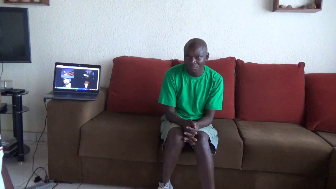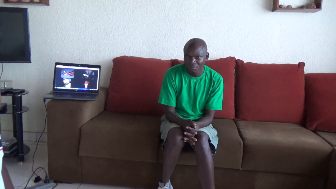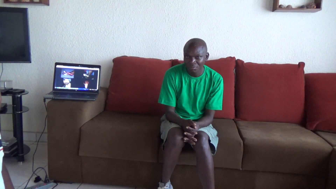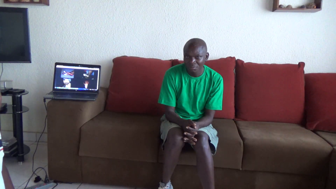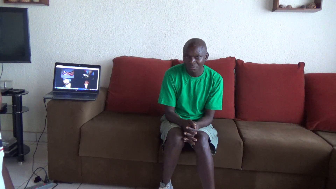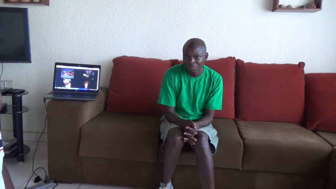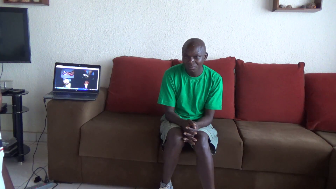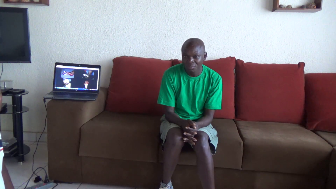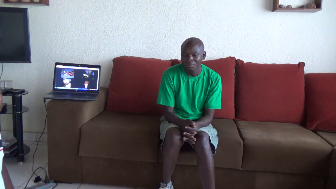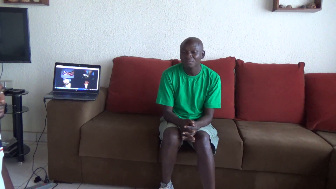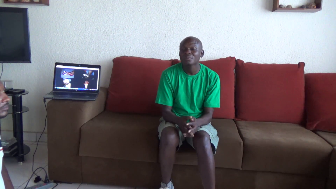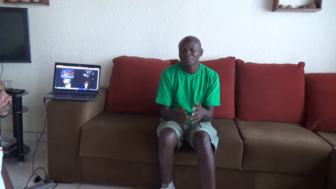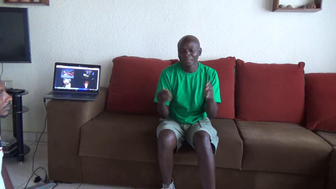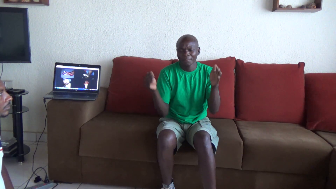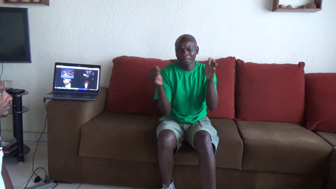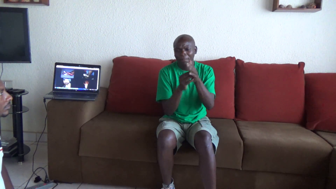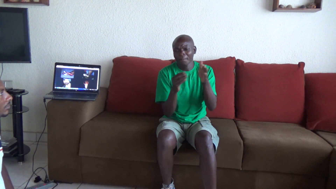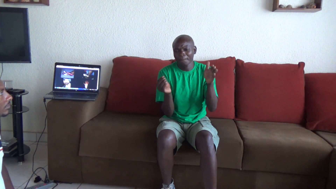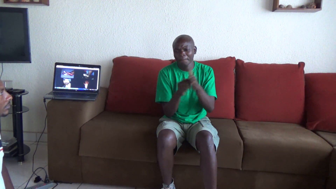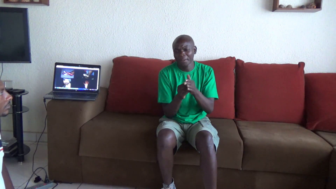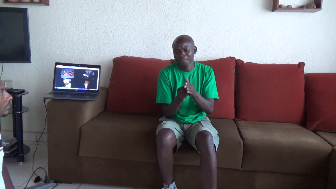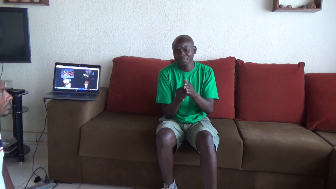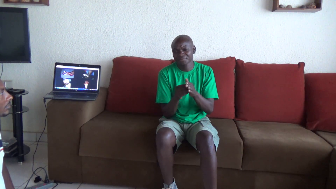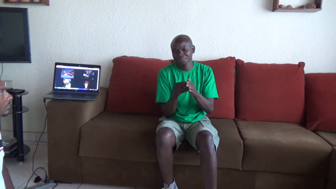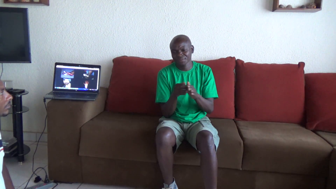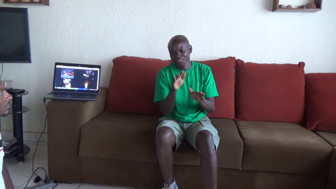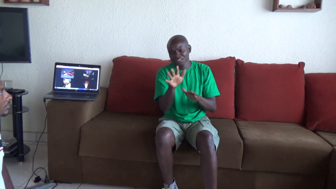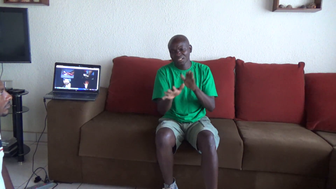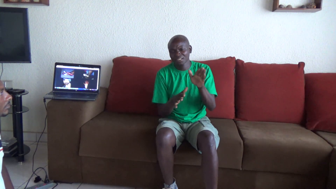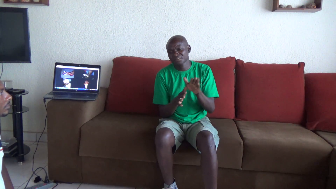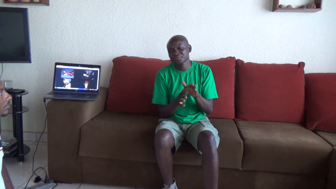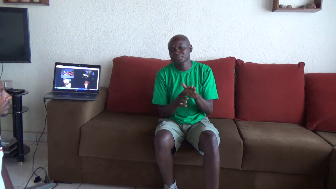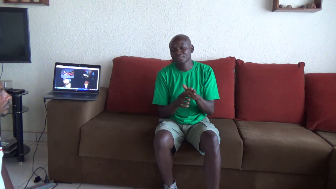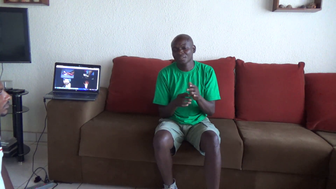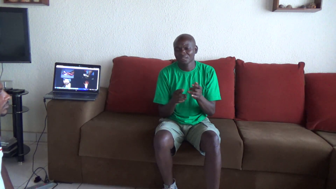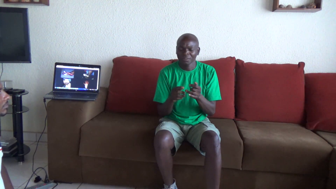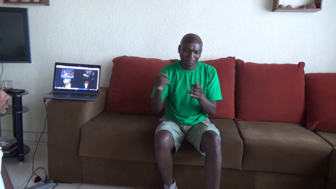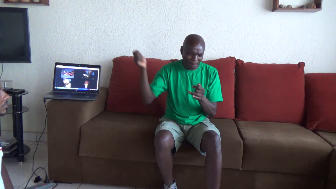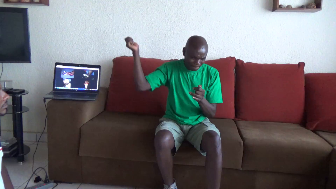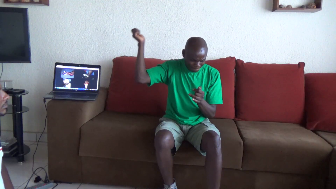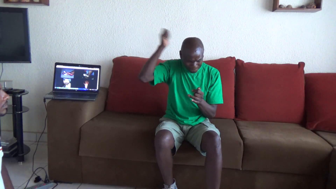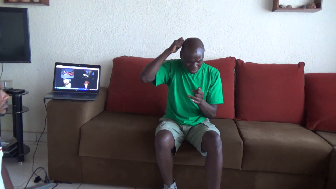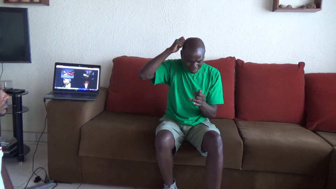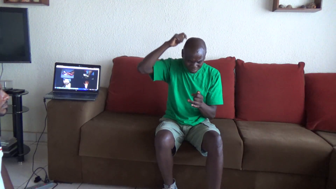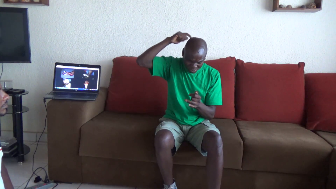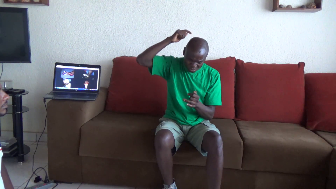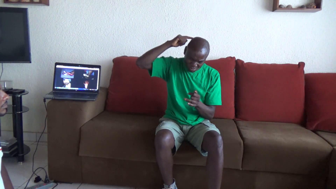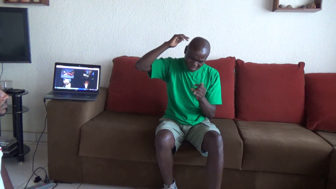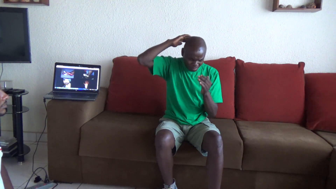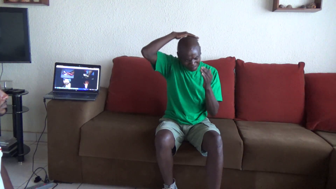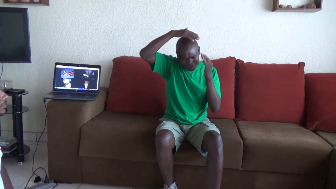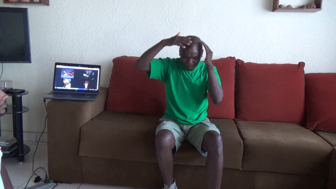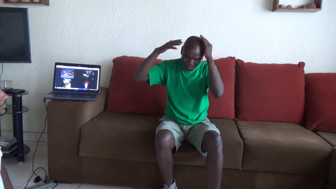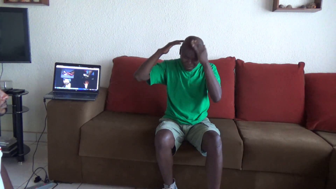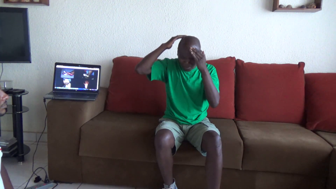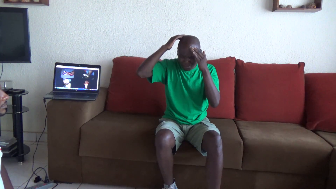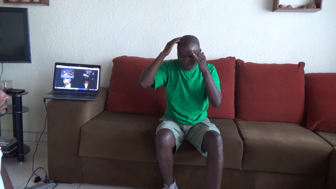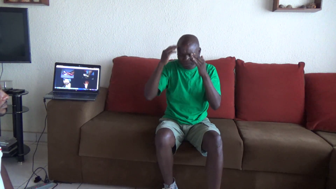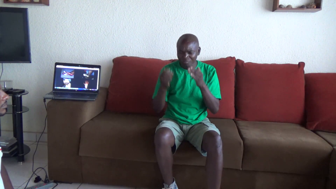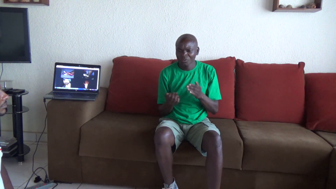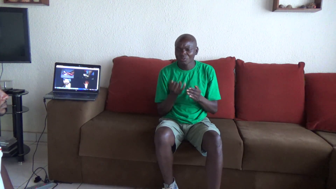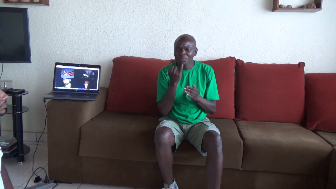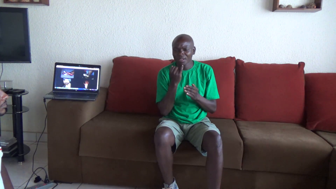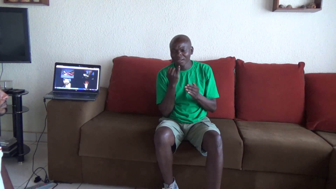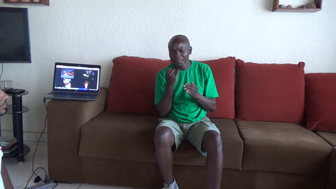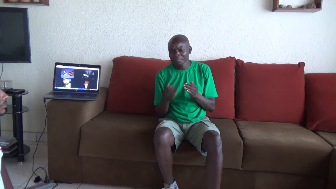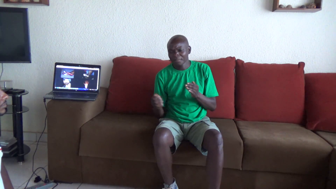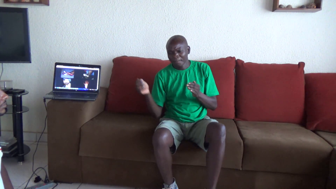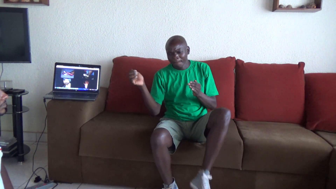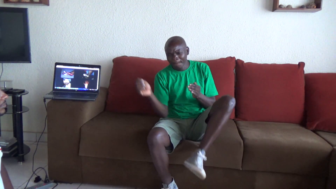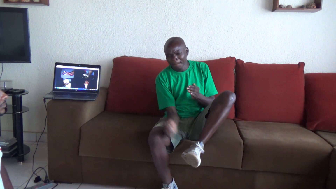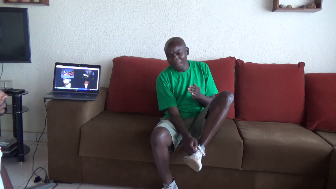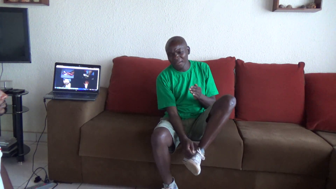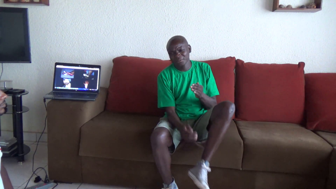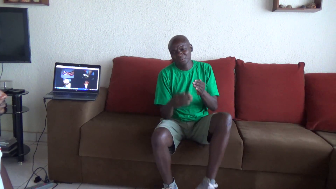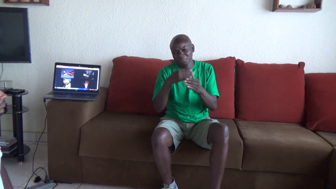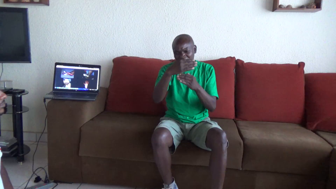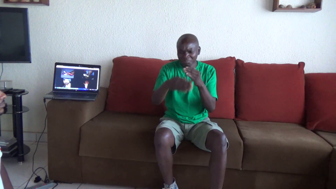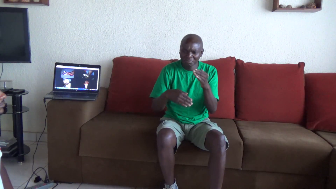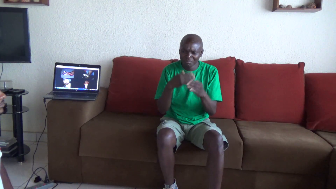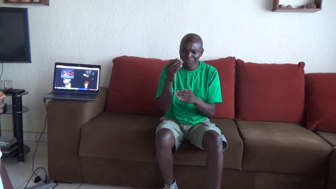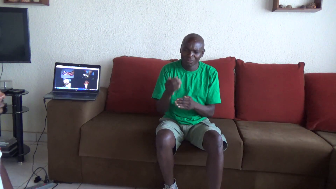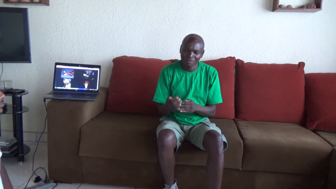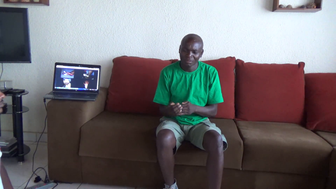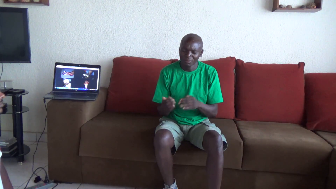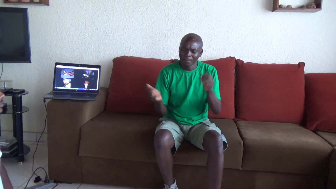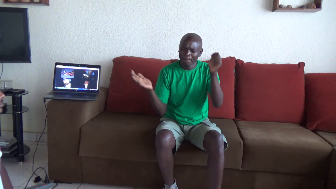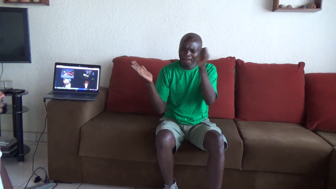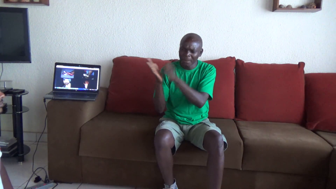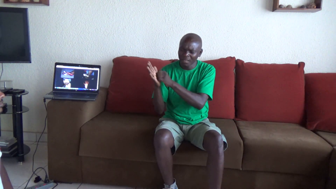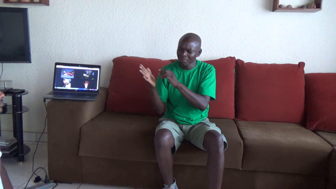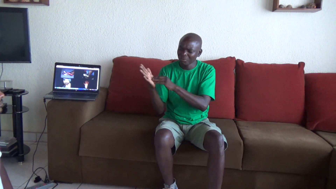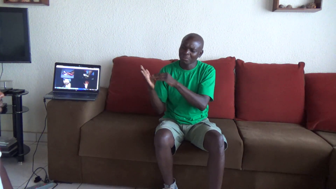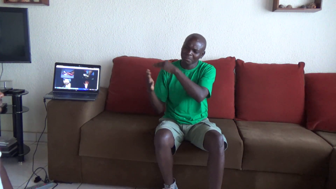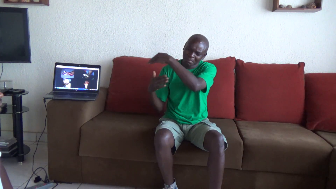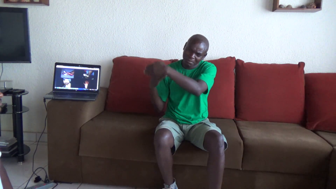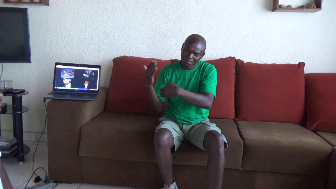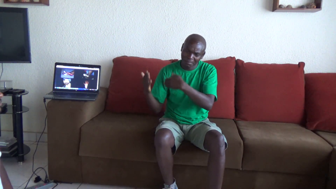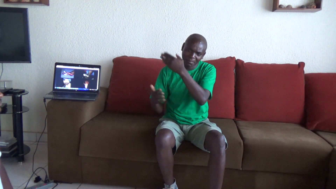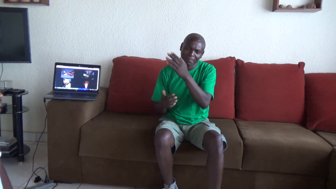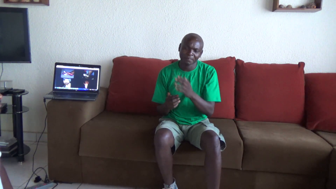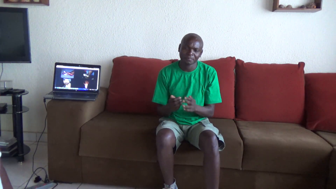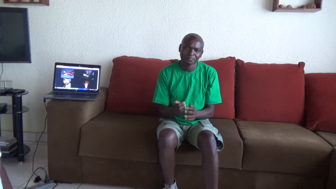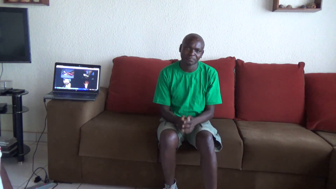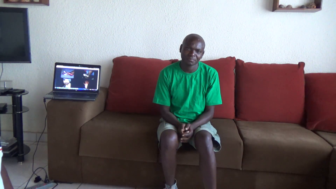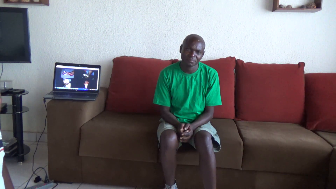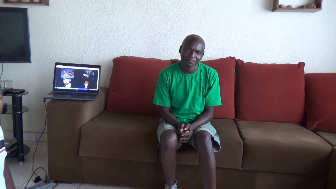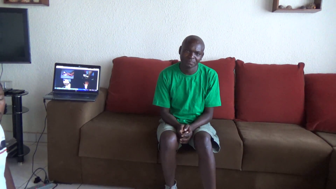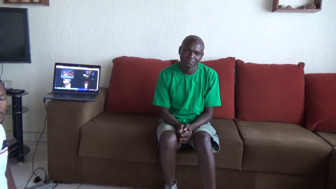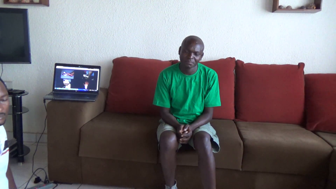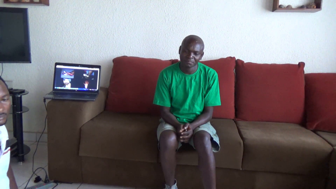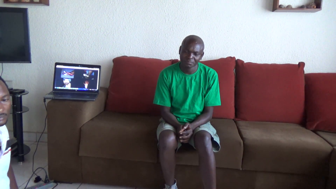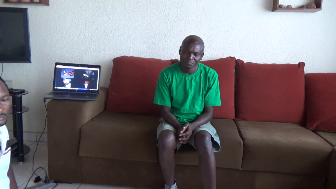bandage